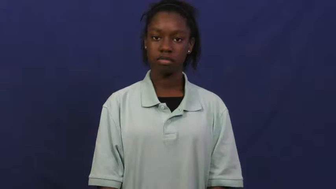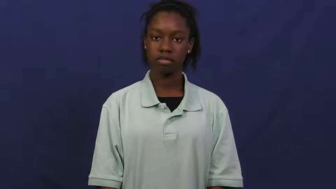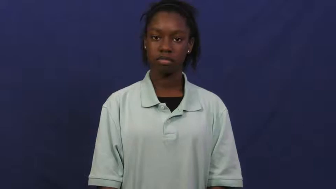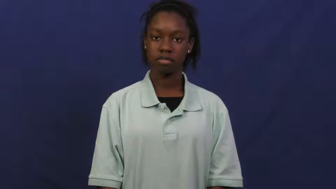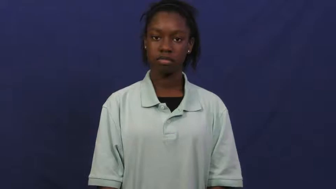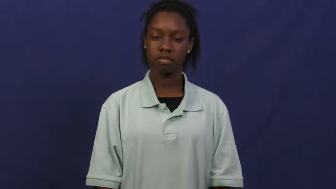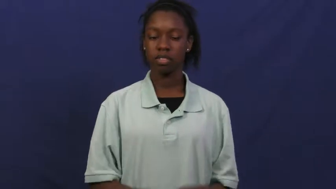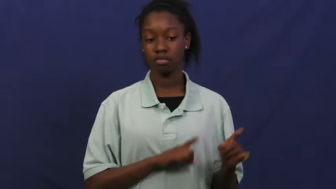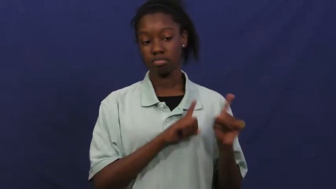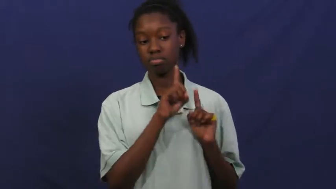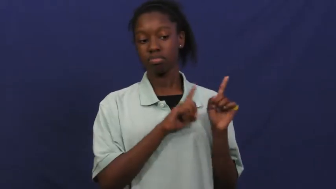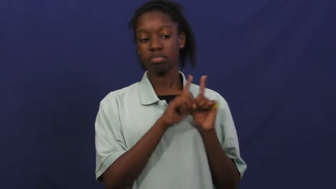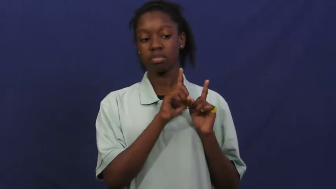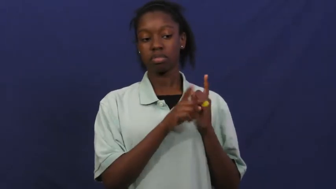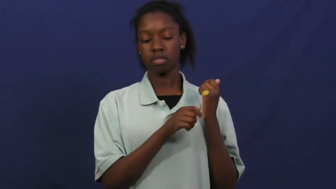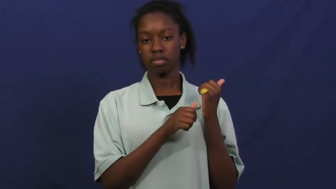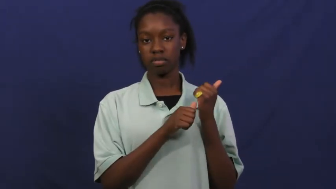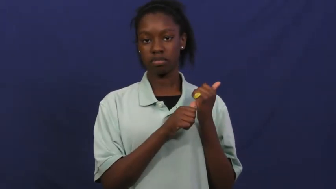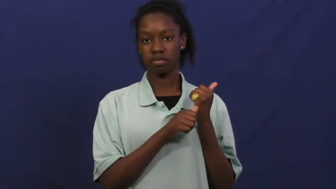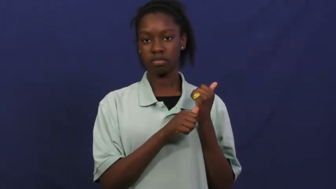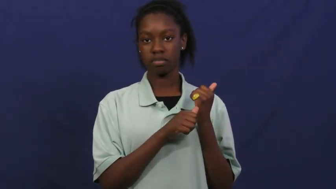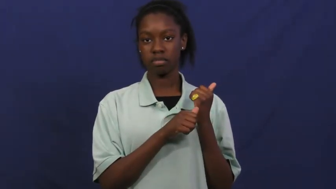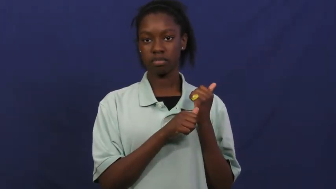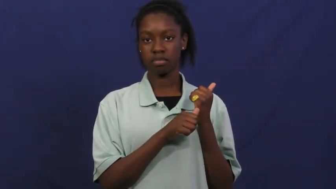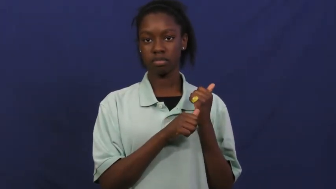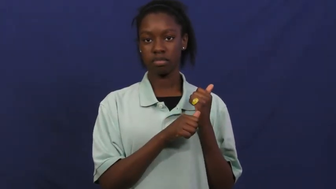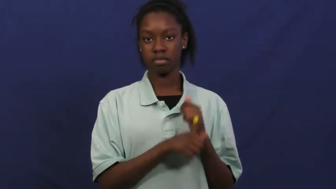deputy